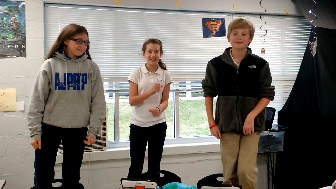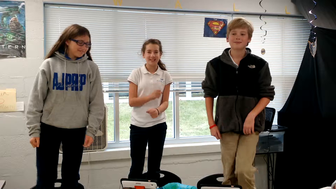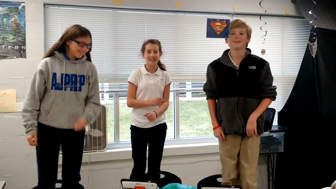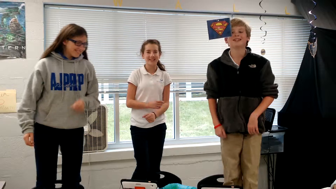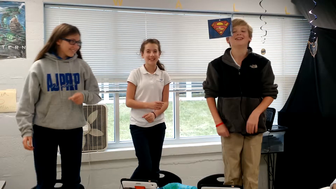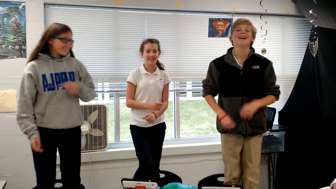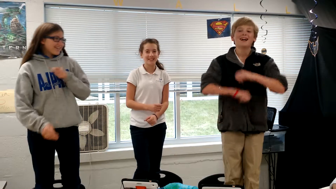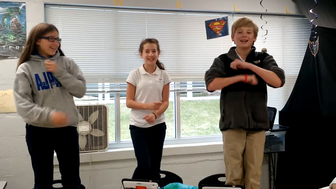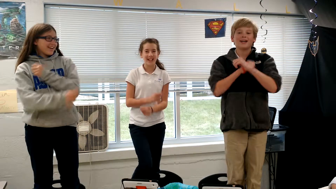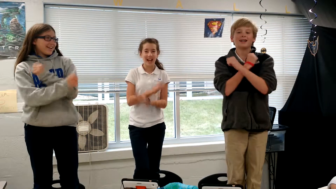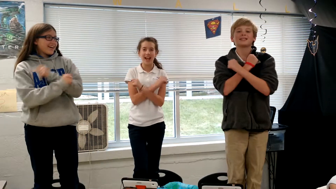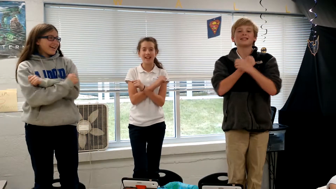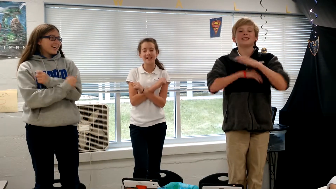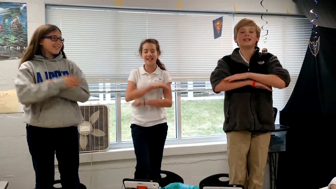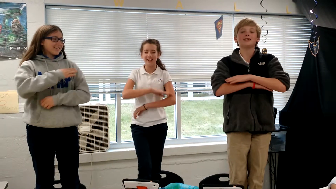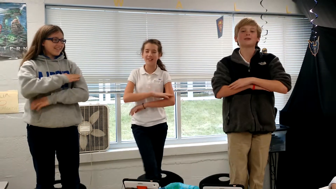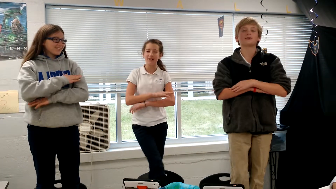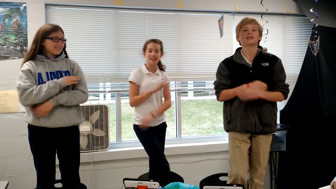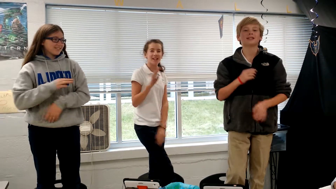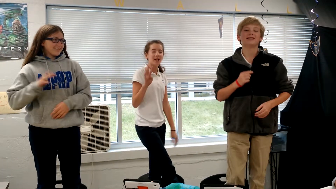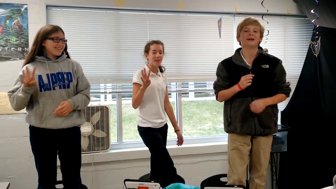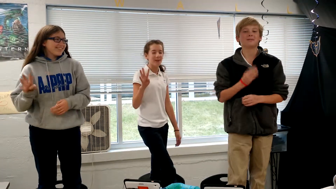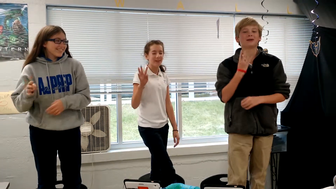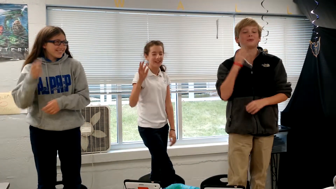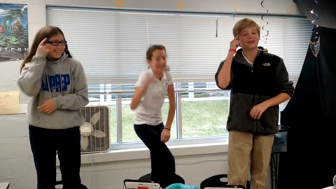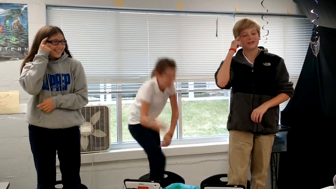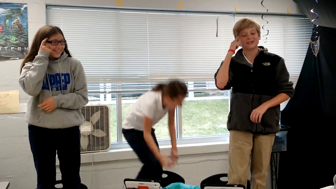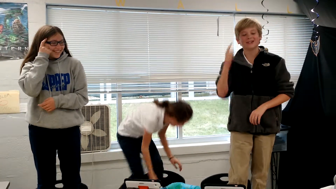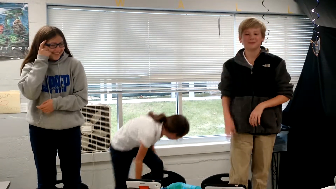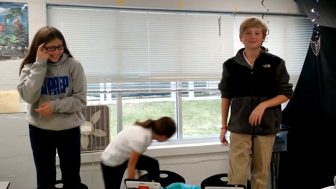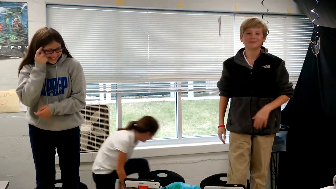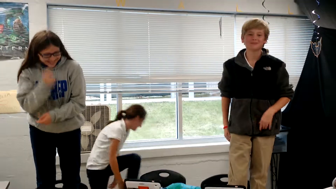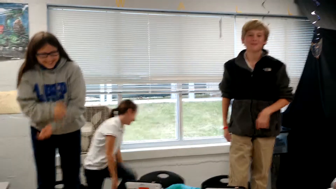Variable